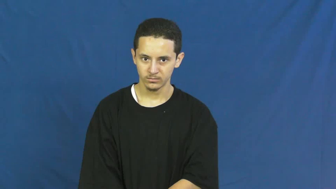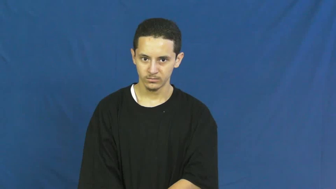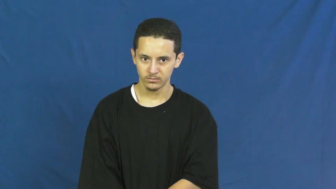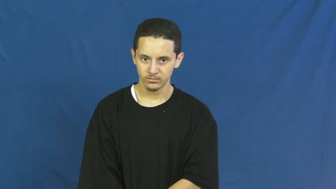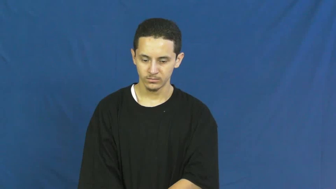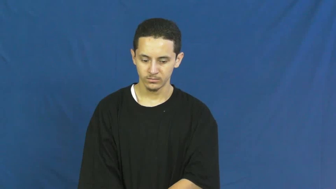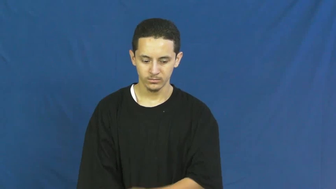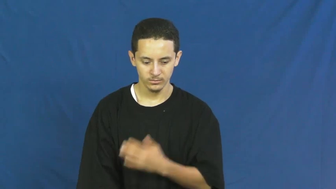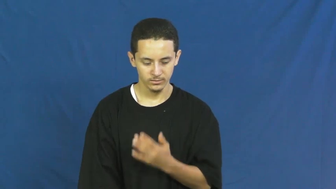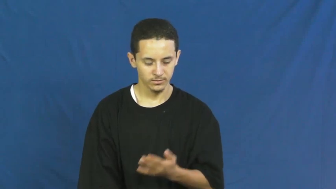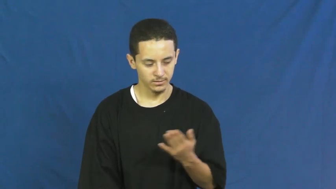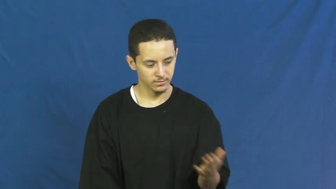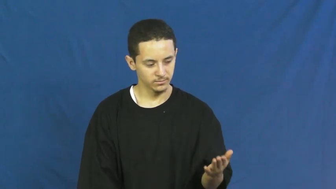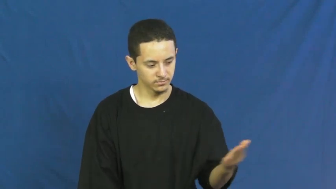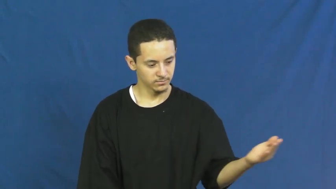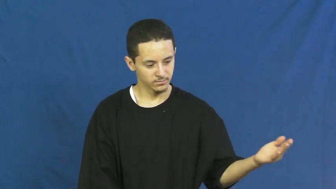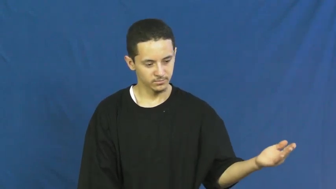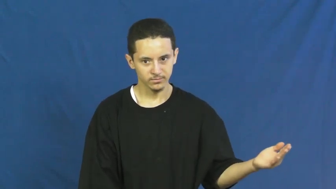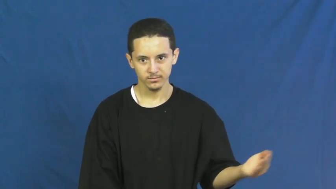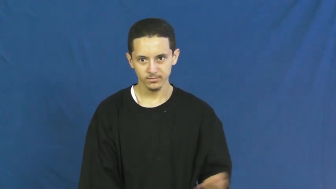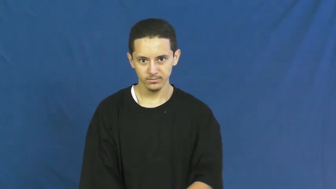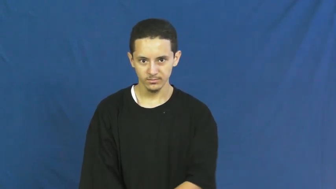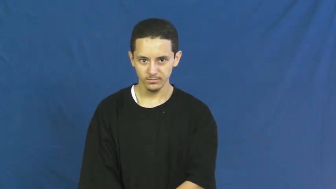stuff